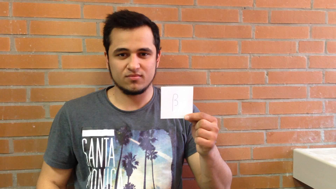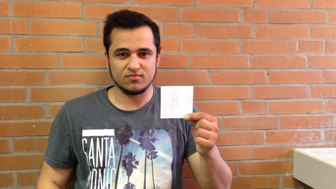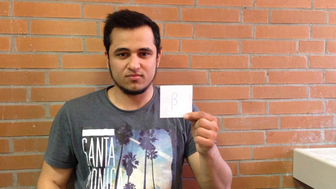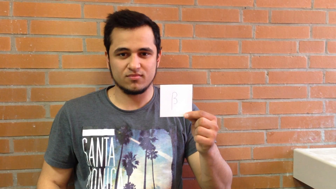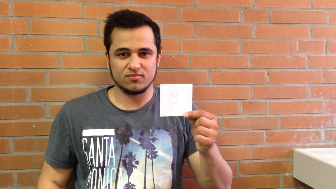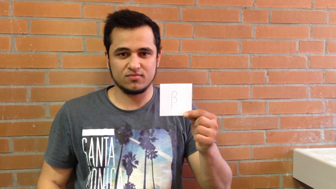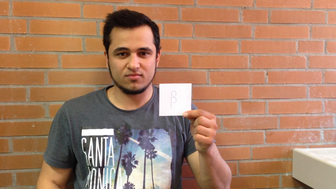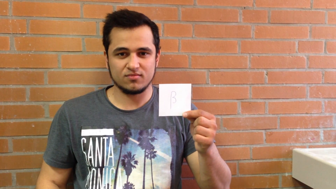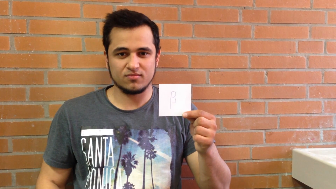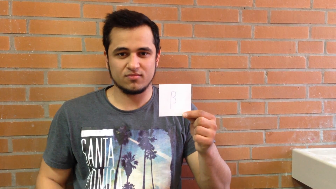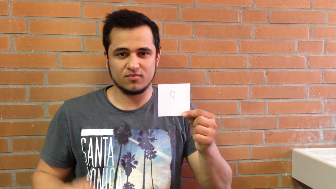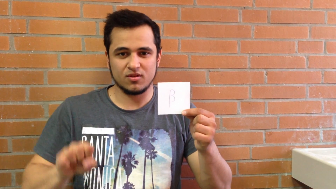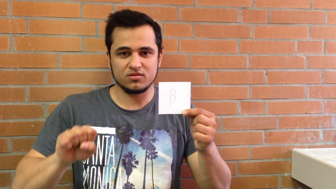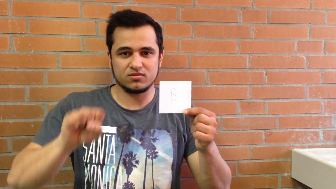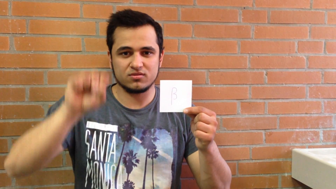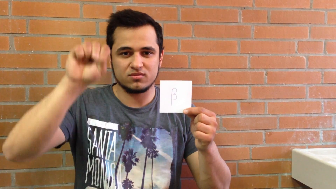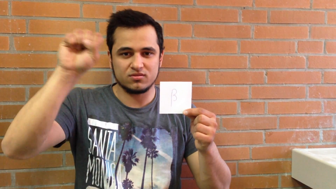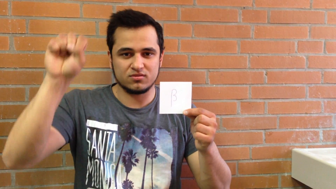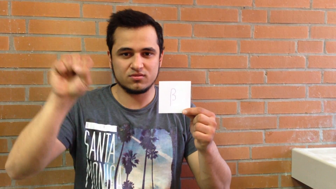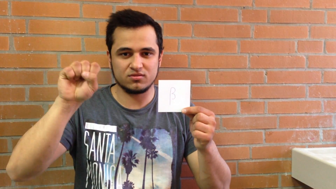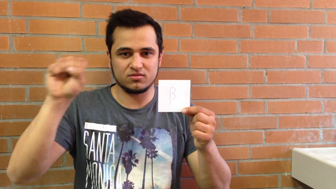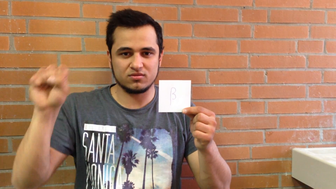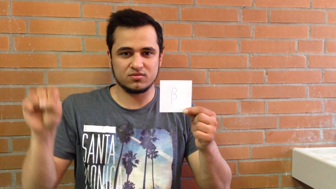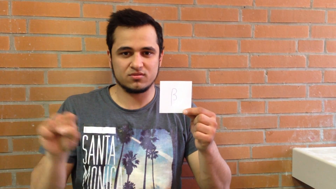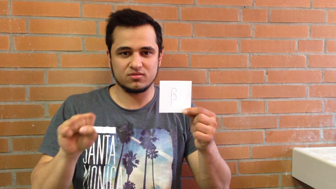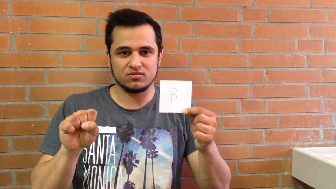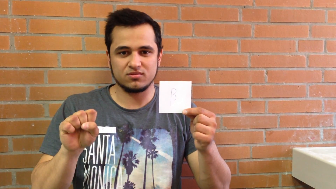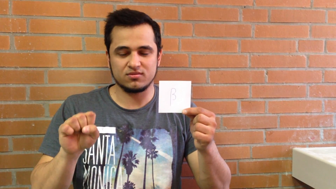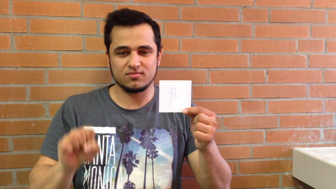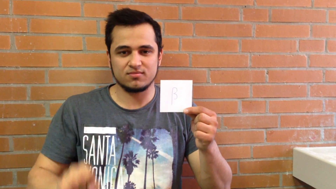letter s sharp